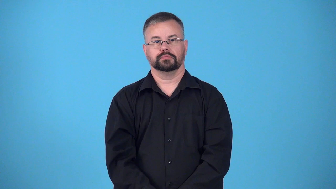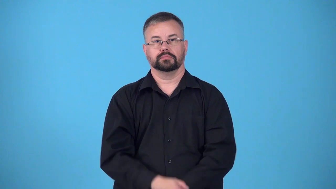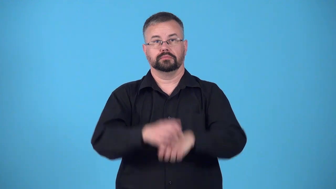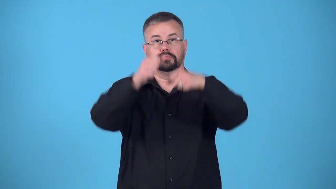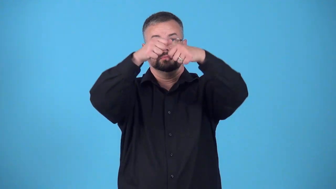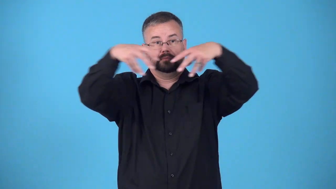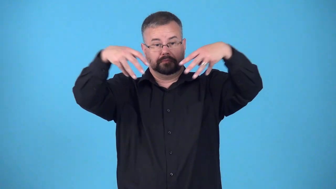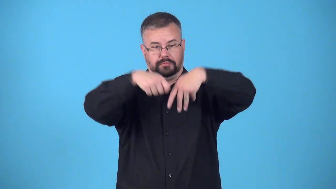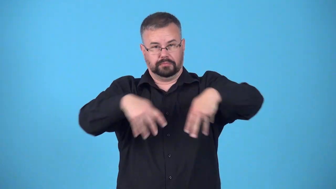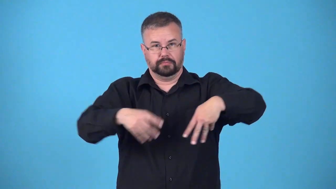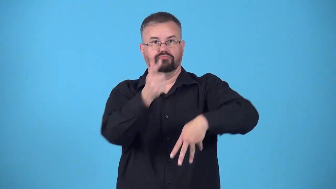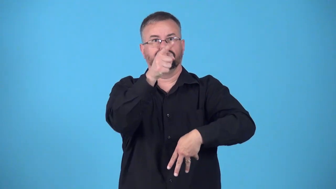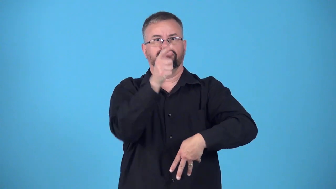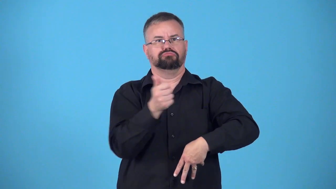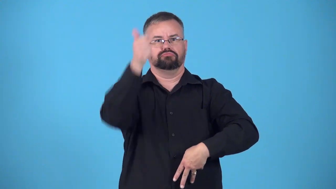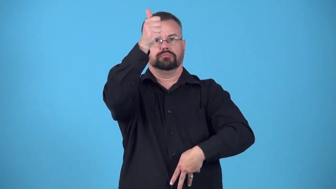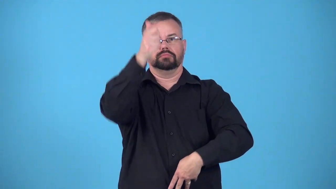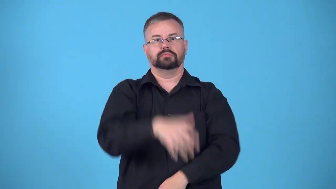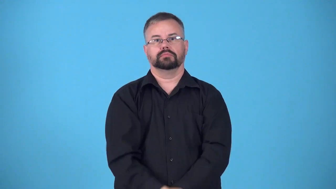superordinate